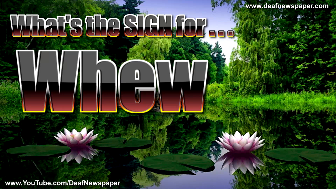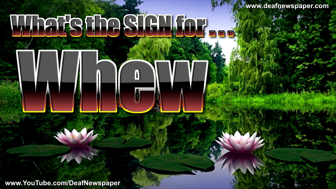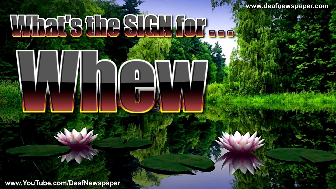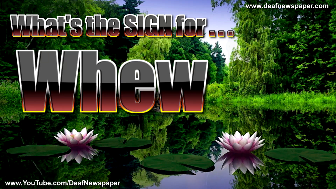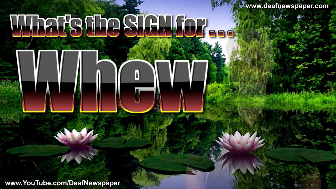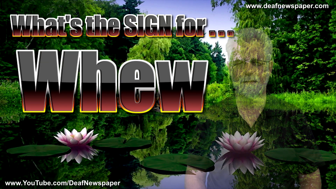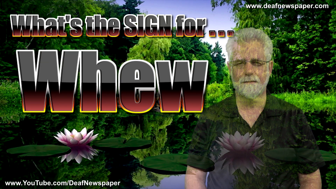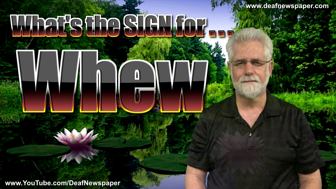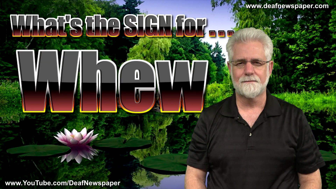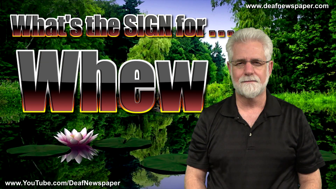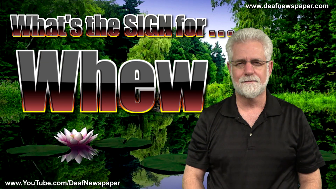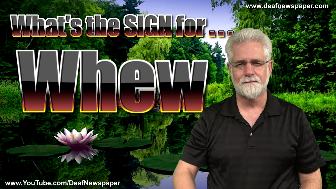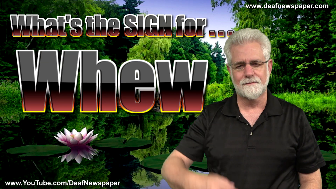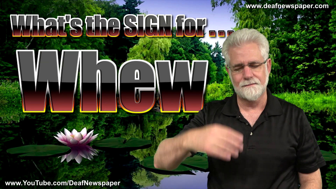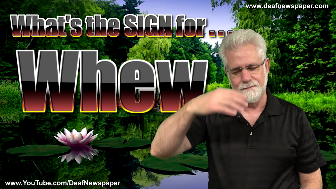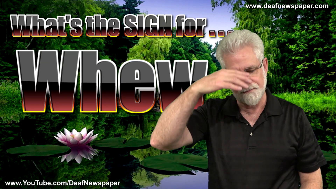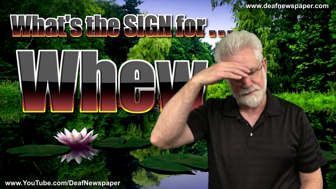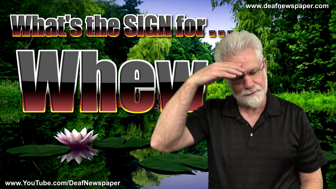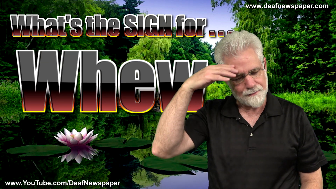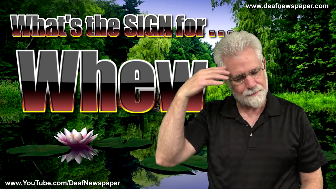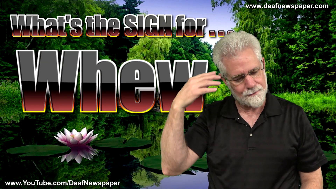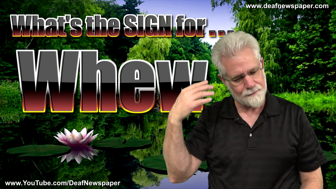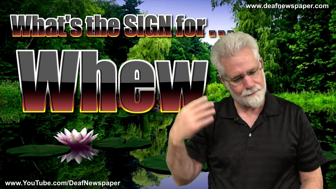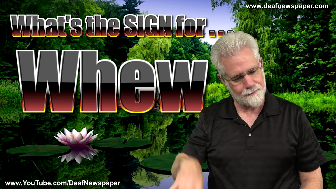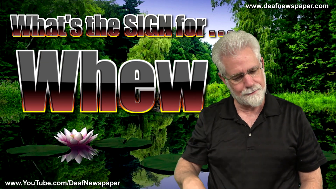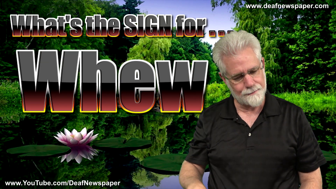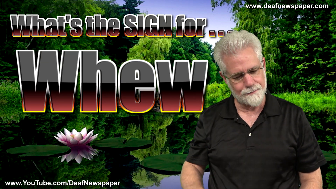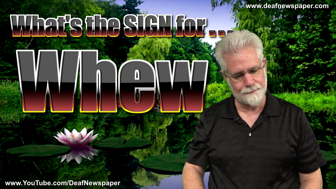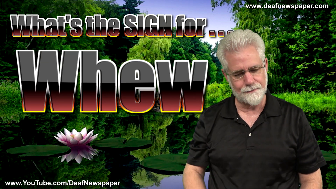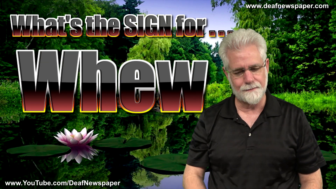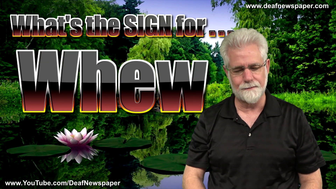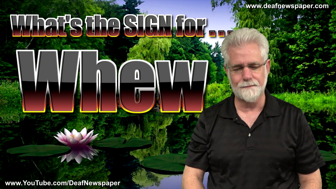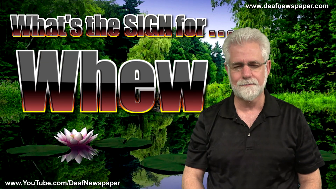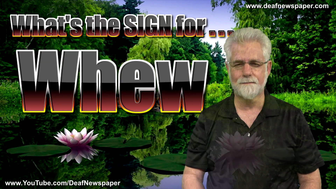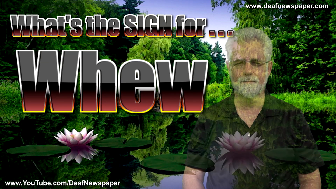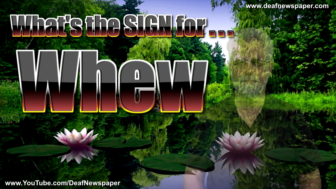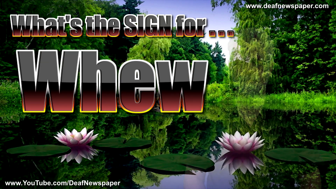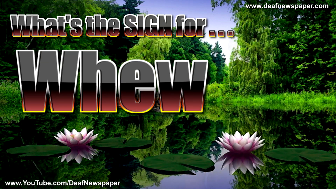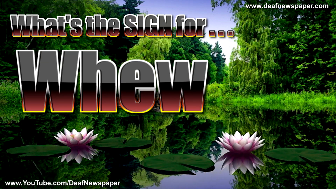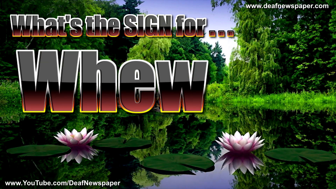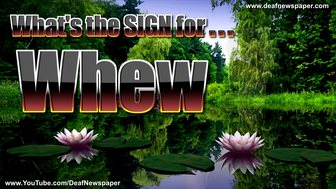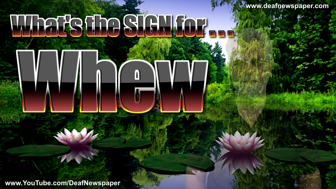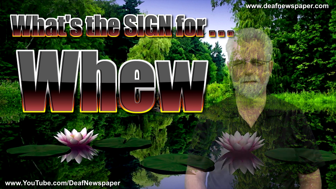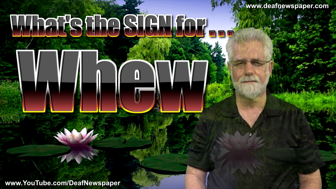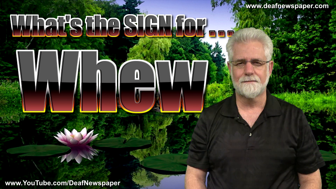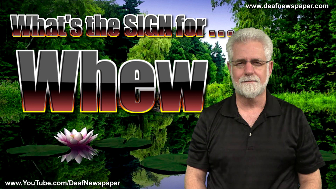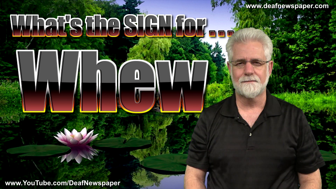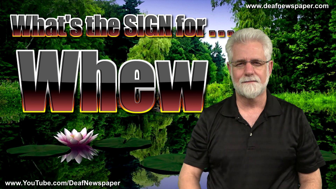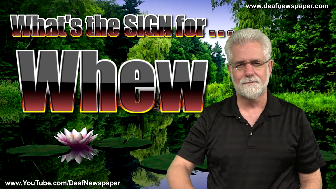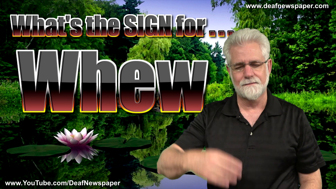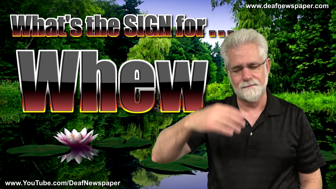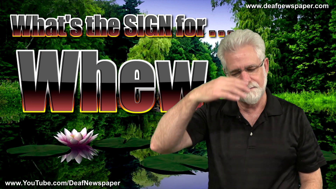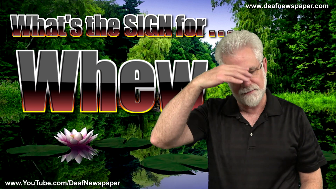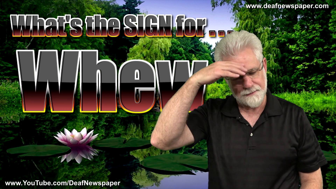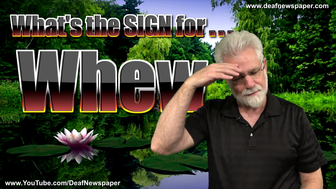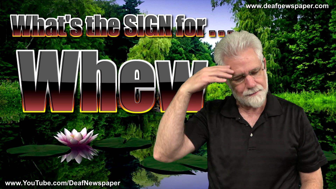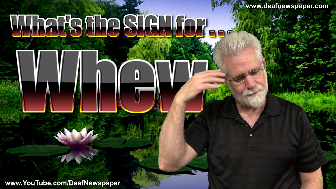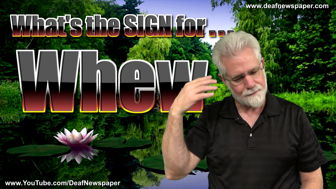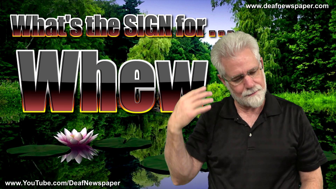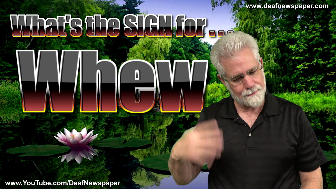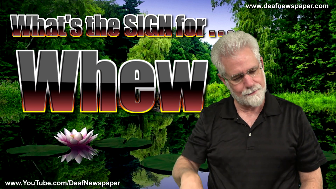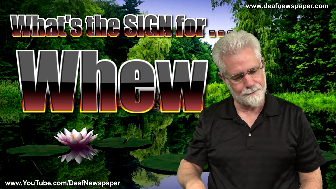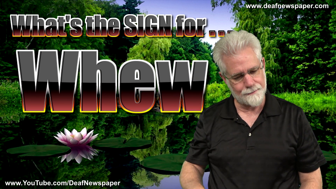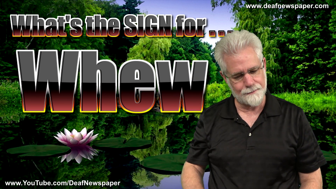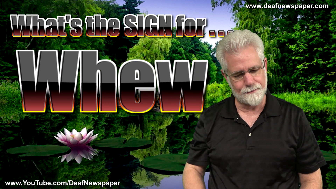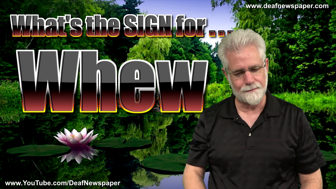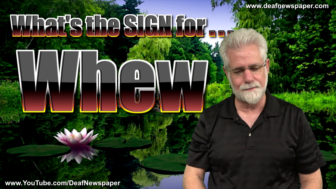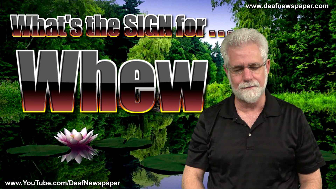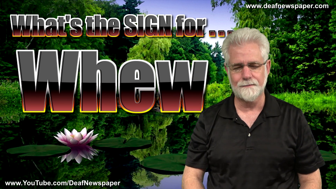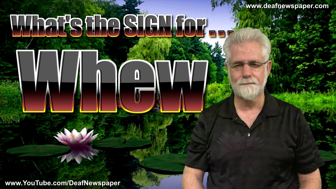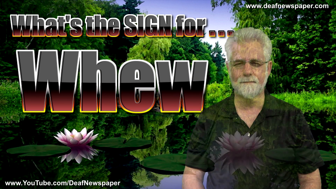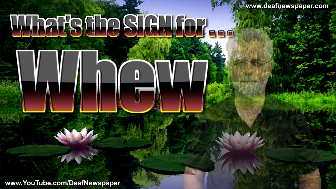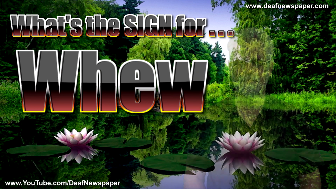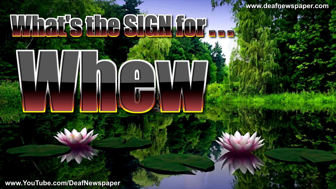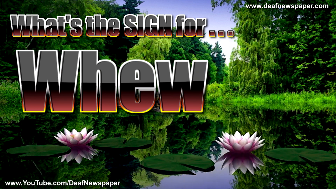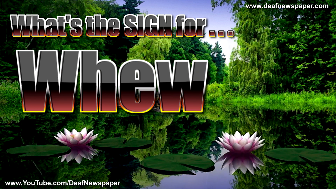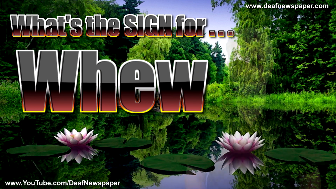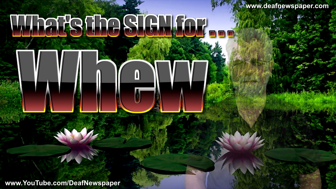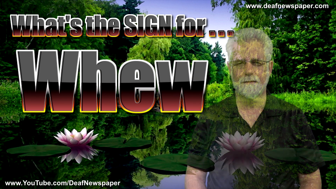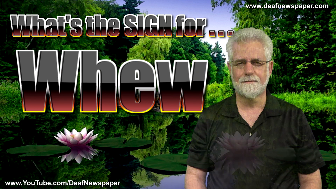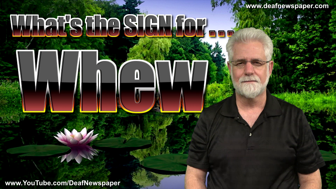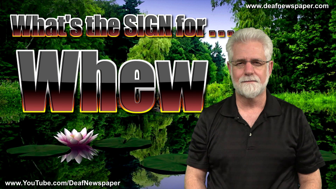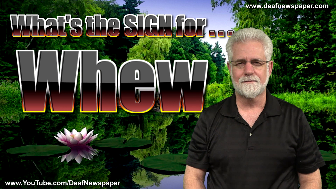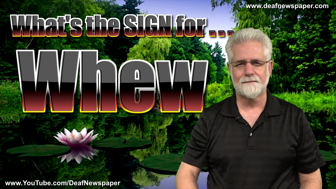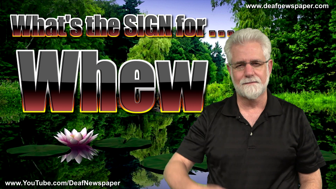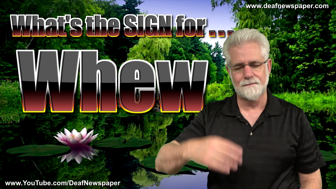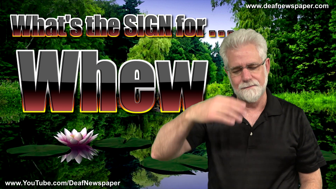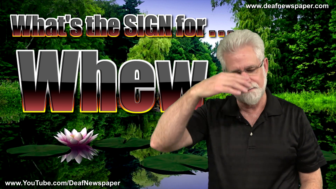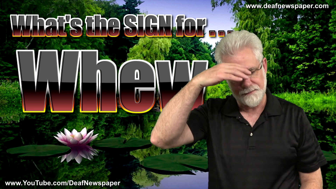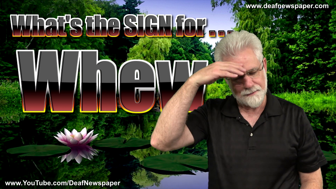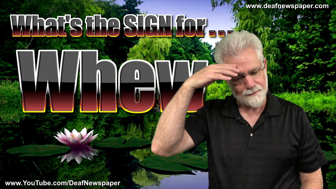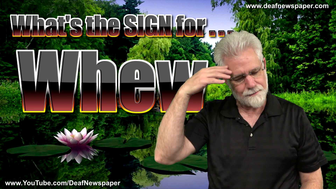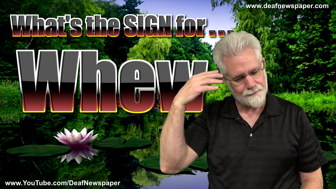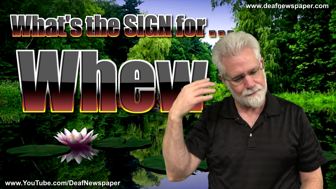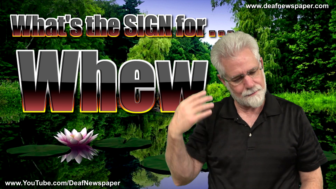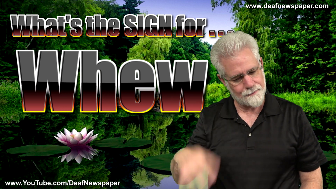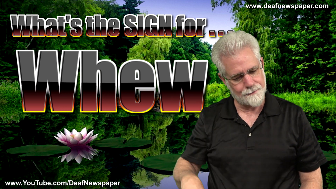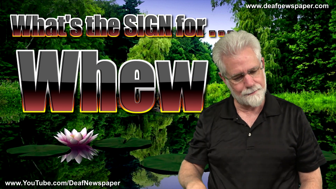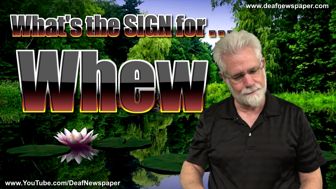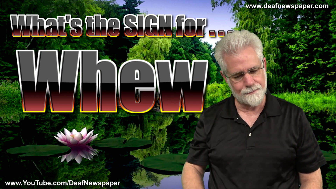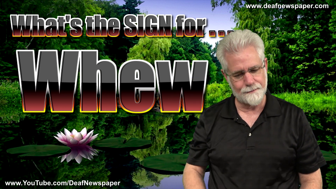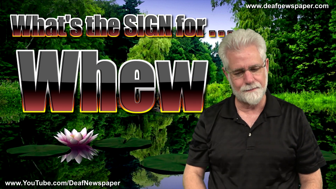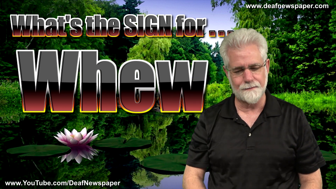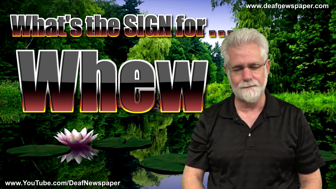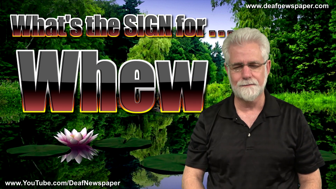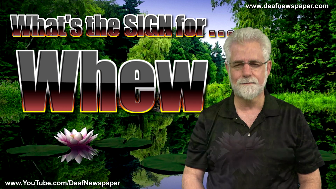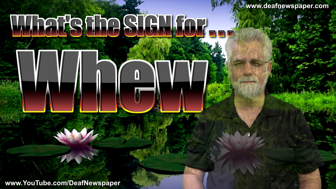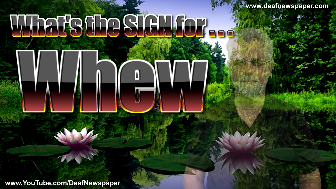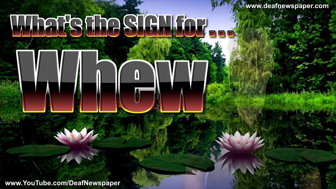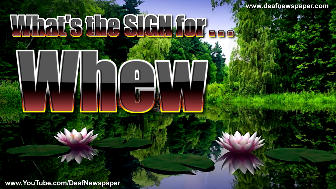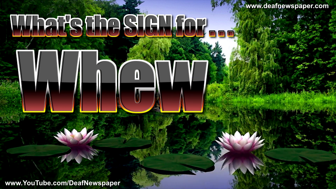WHEW